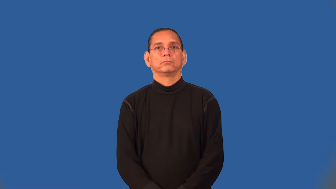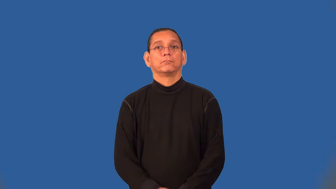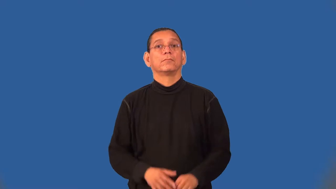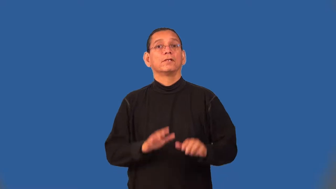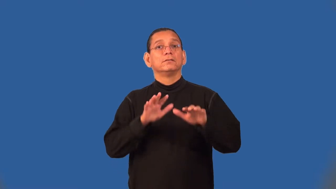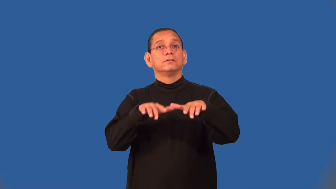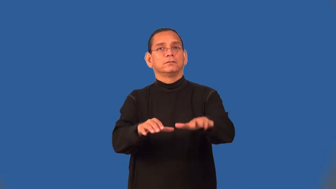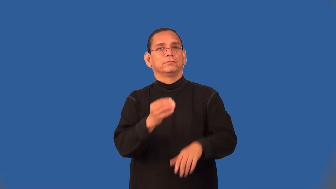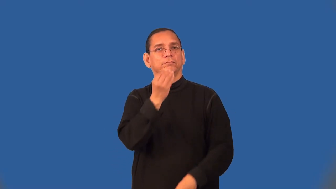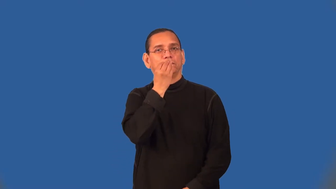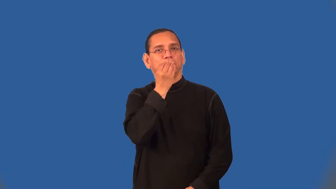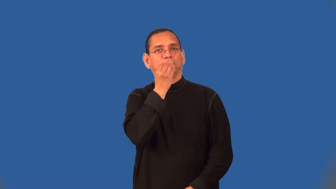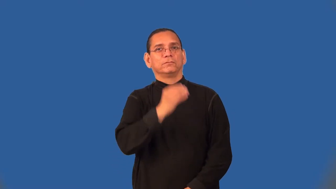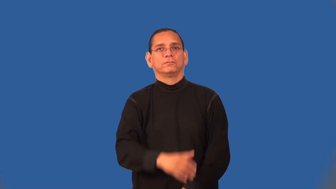seafood